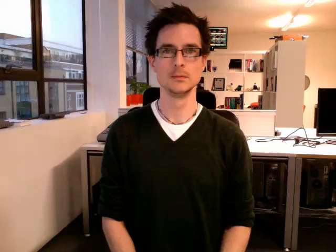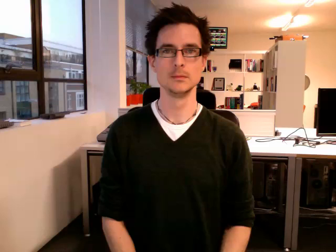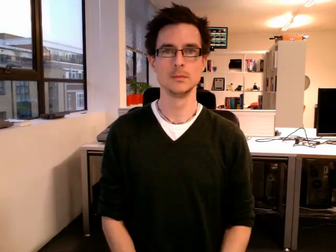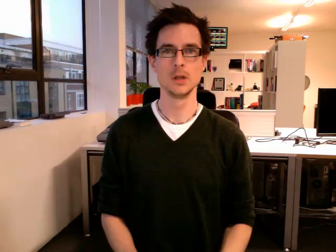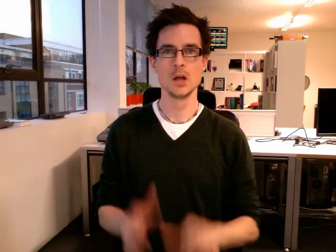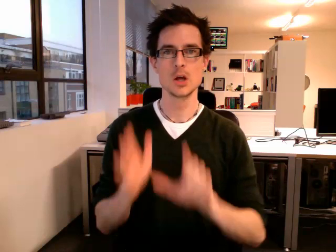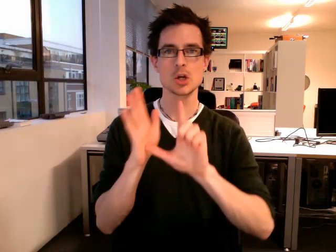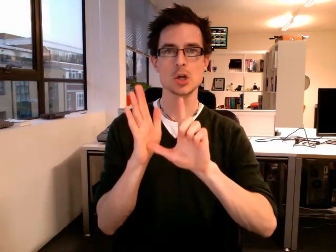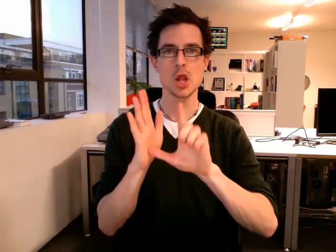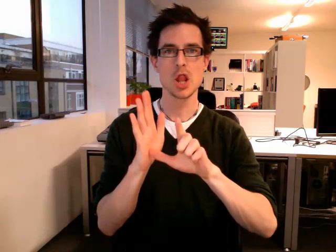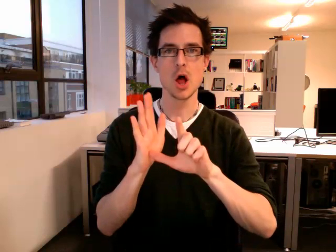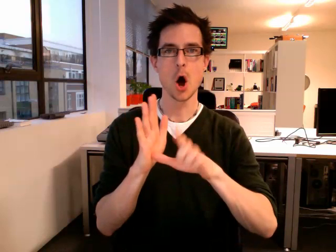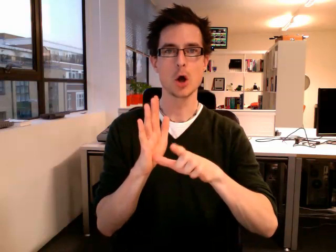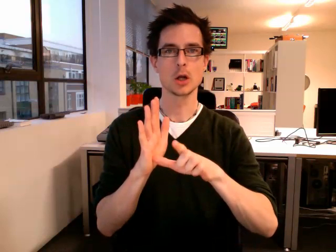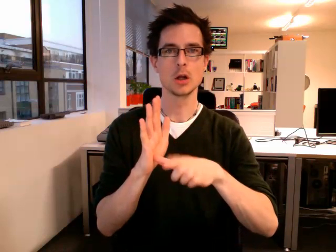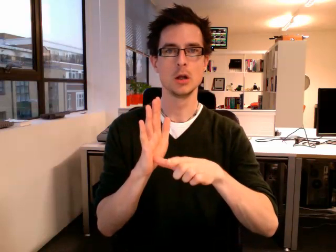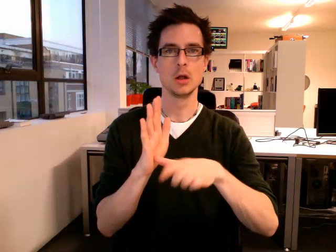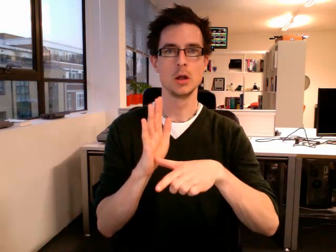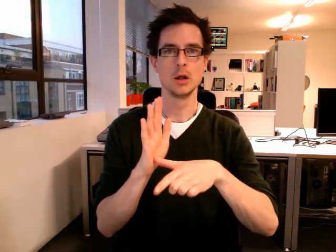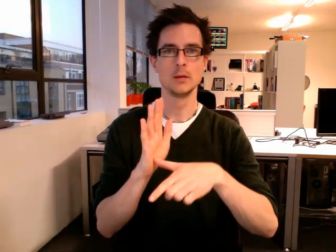clock